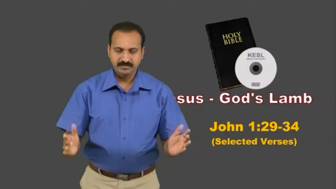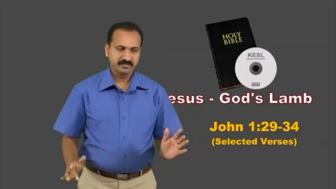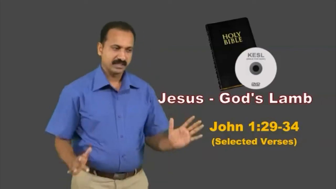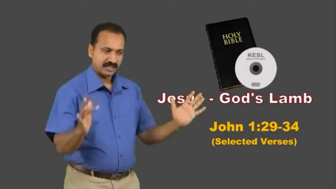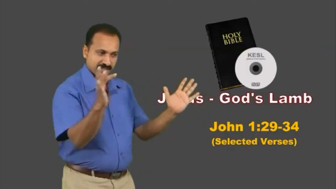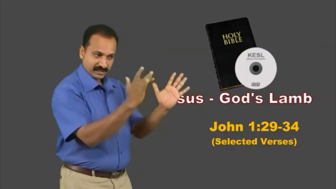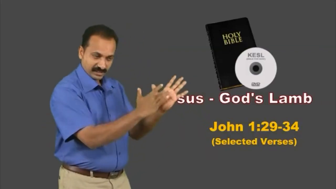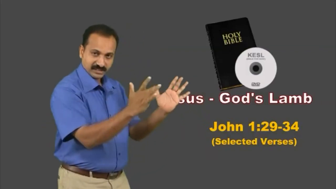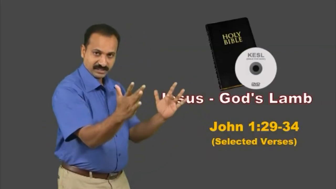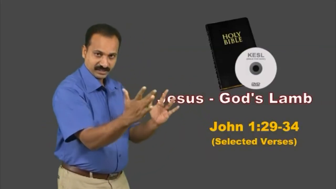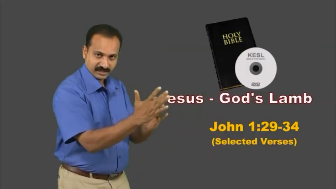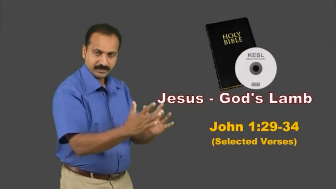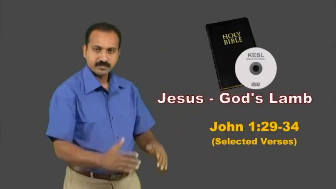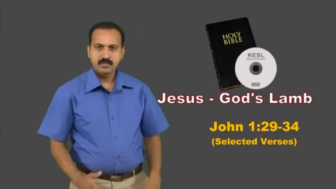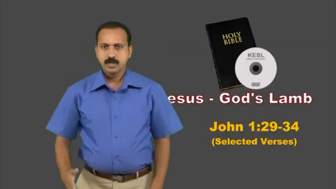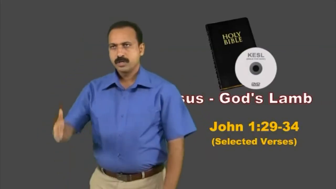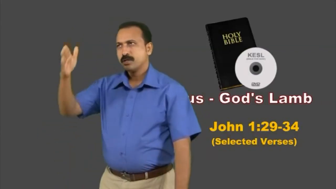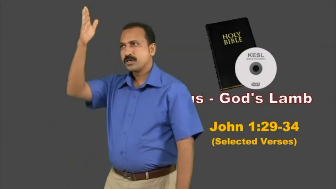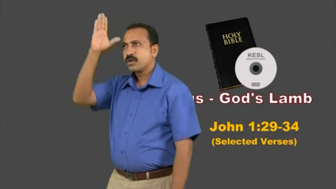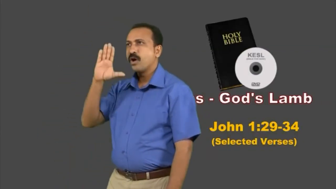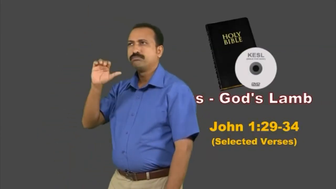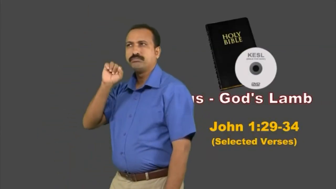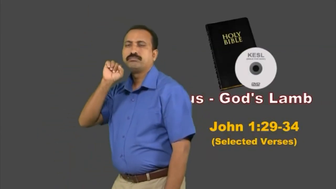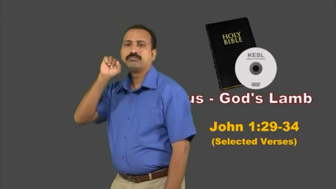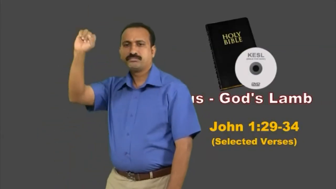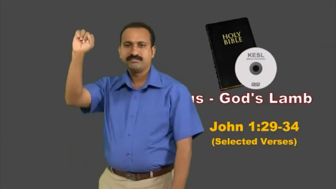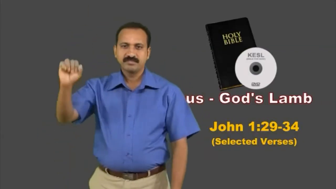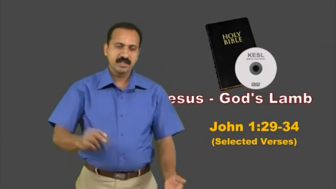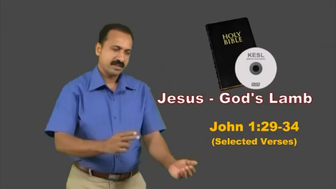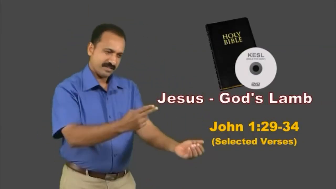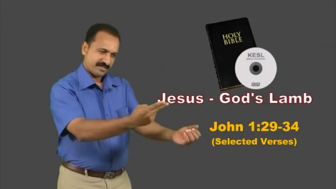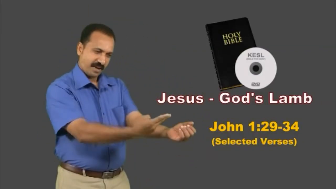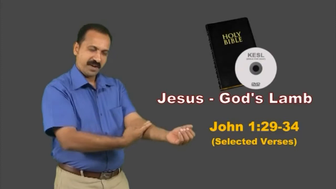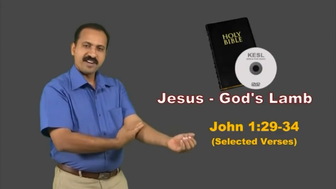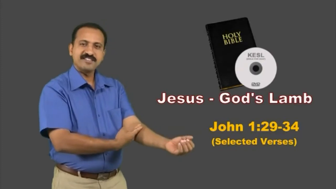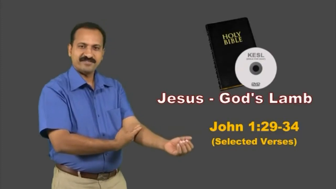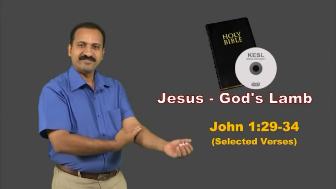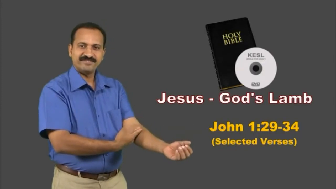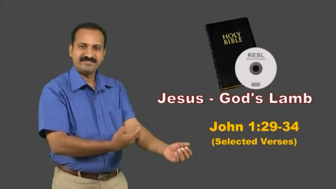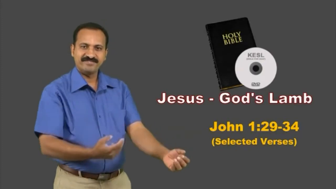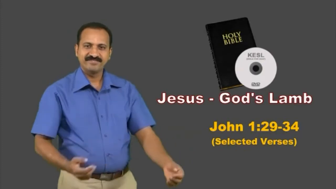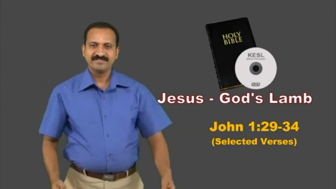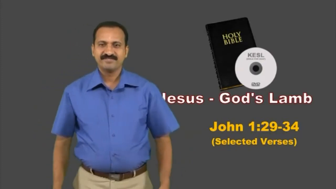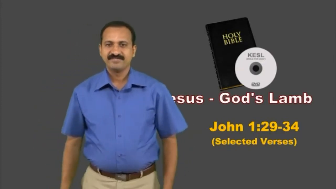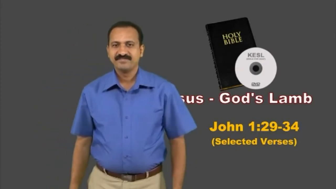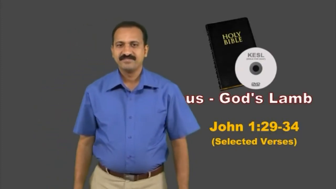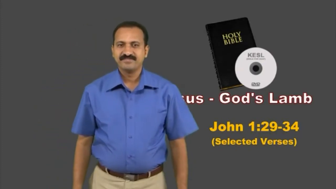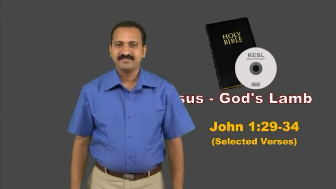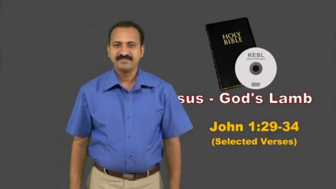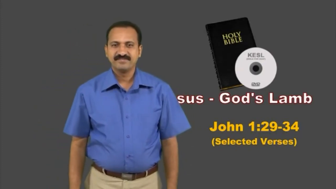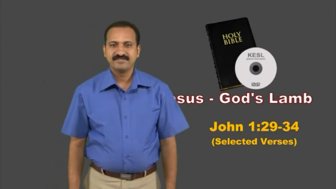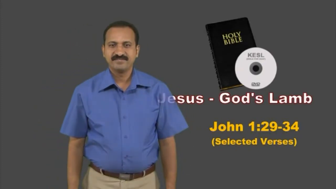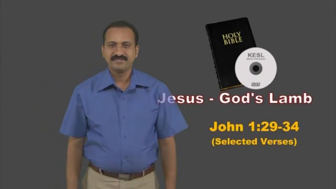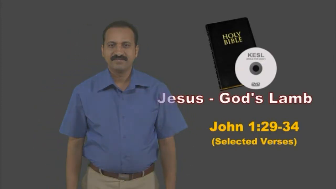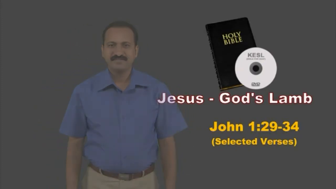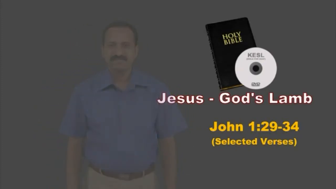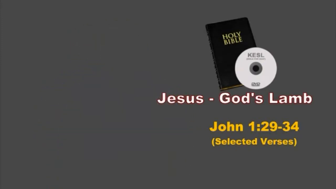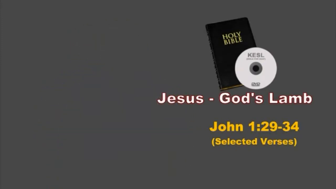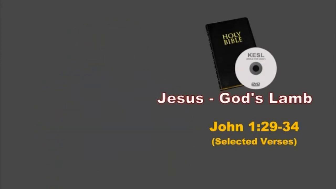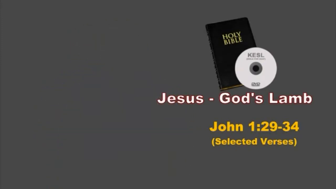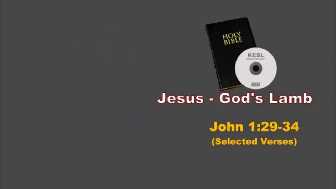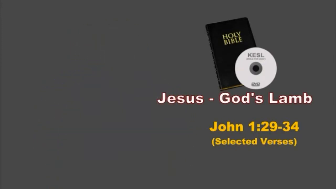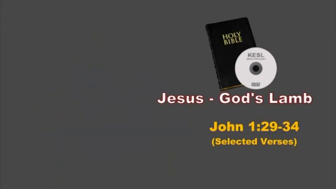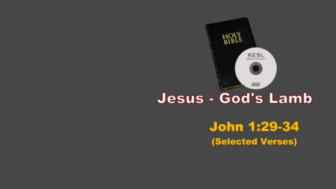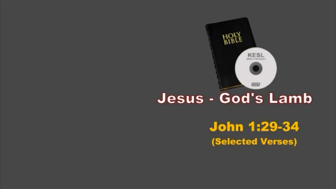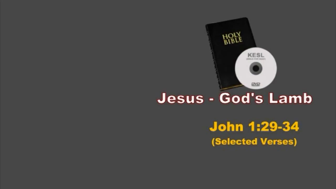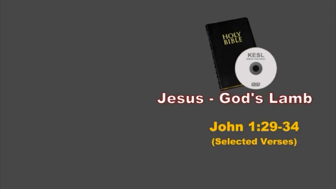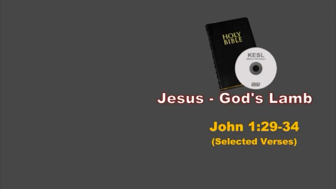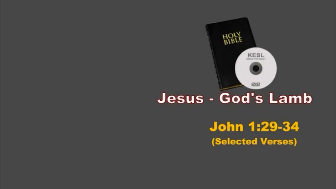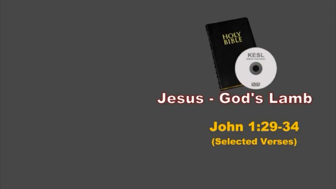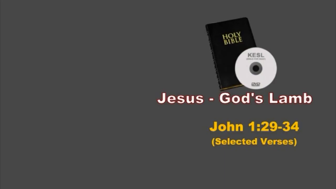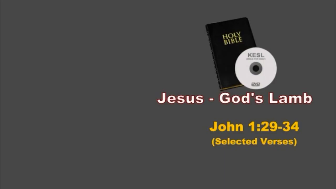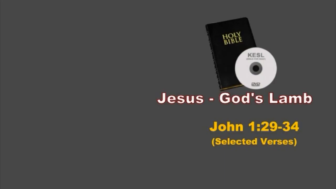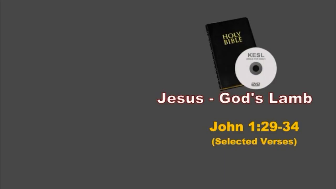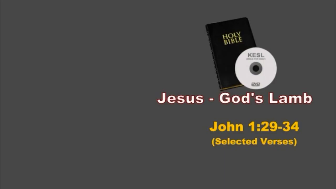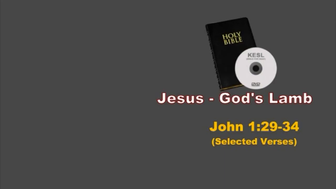Jesus - God's Lamb